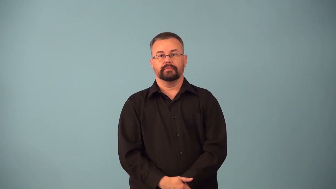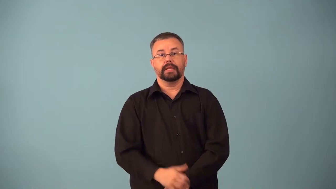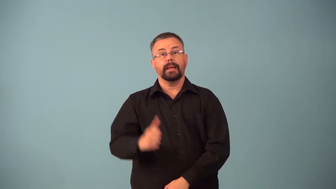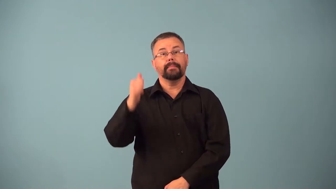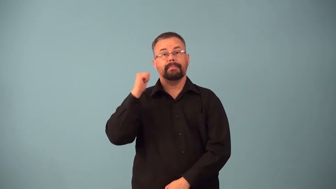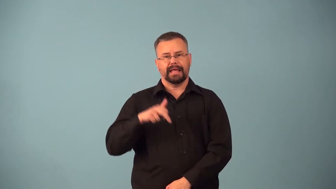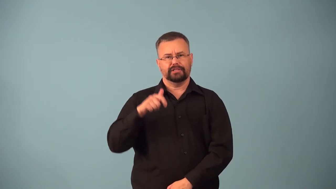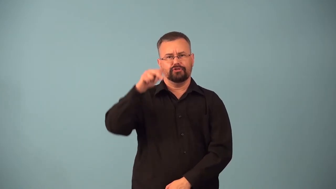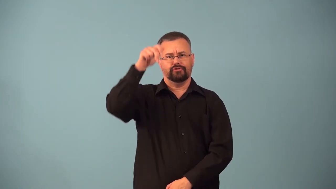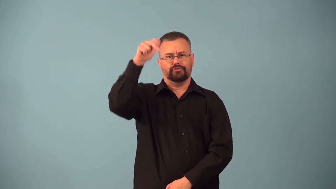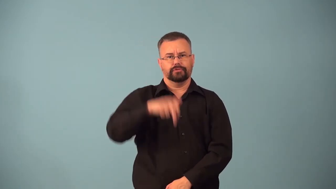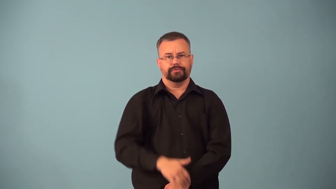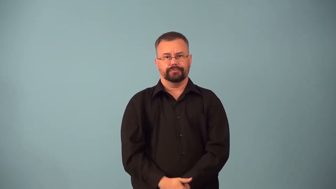backstair